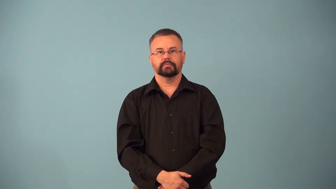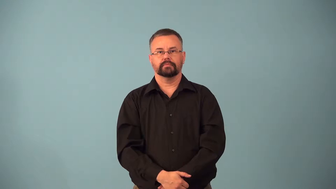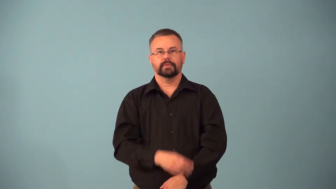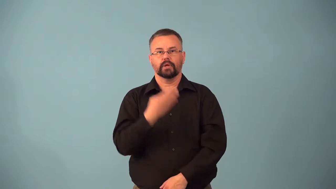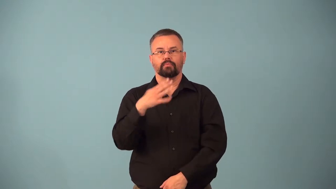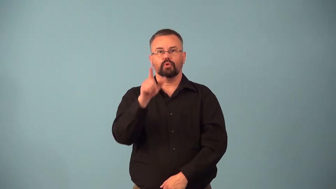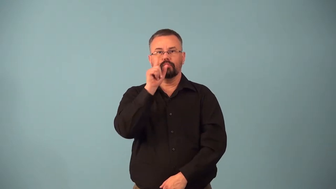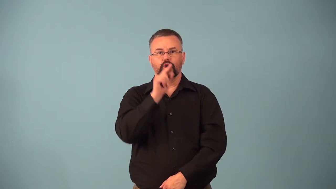bluebird